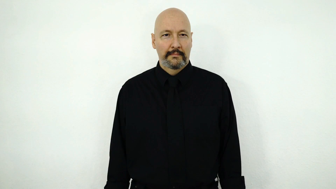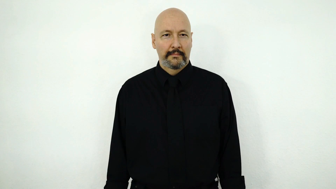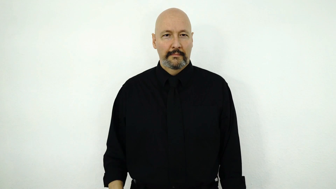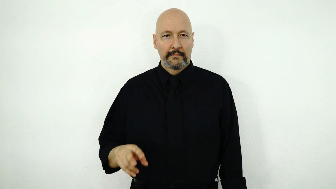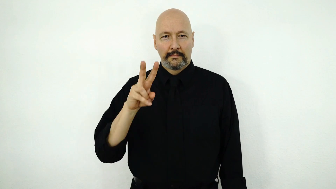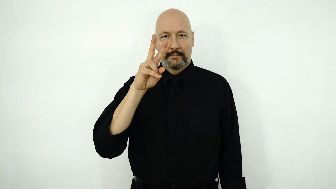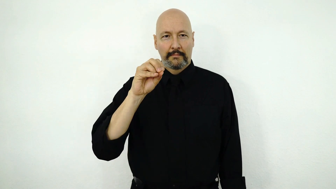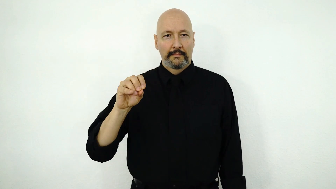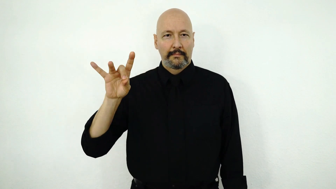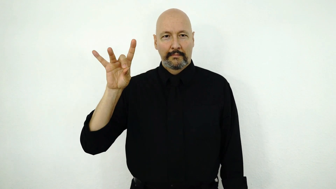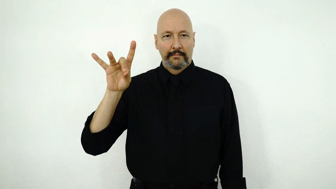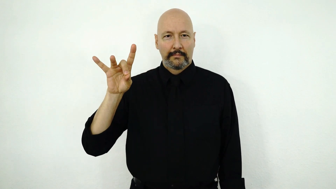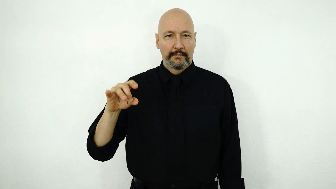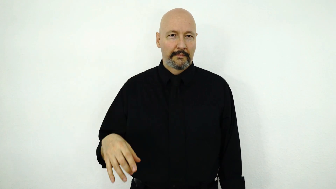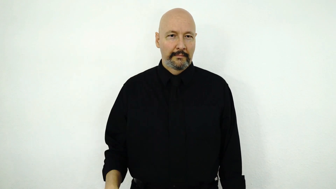2008